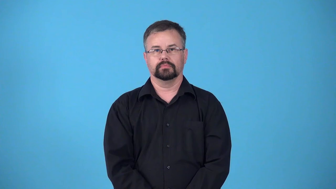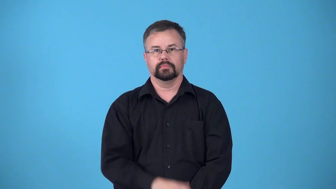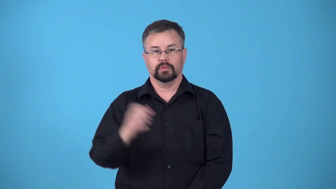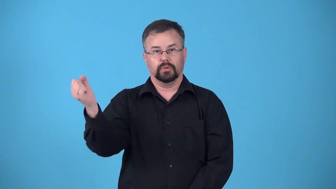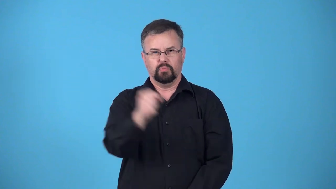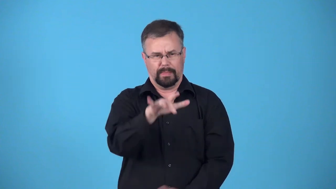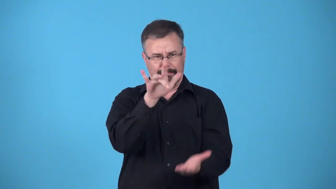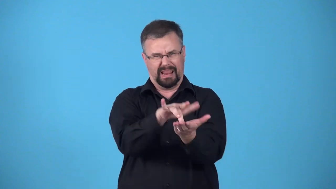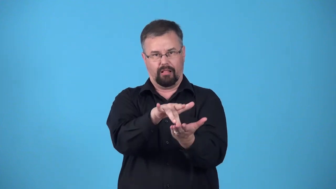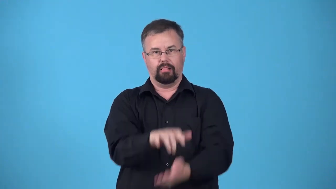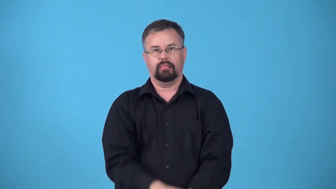center